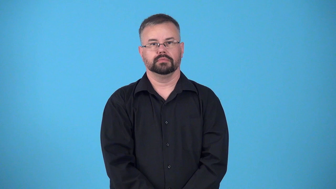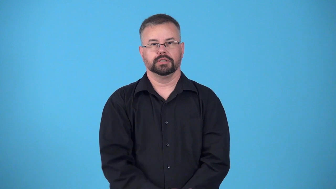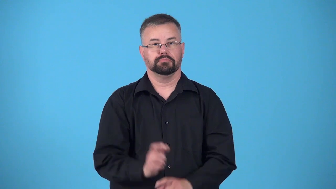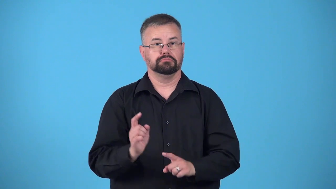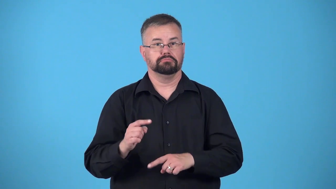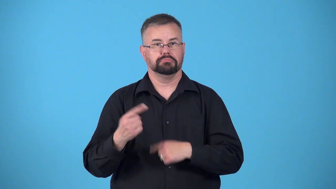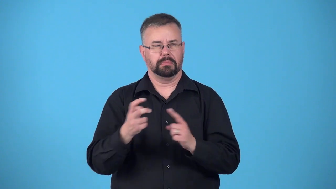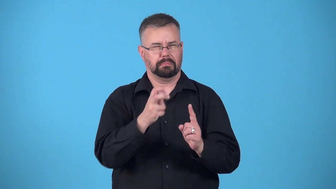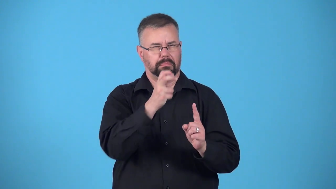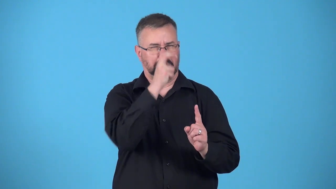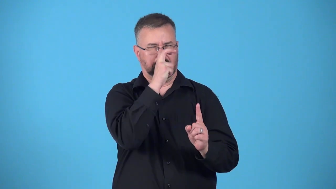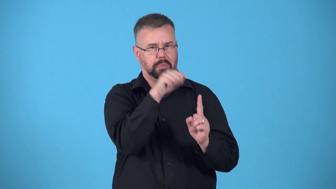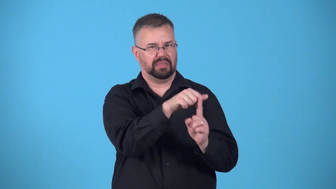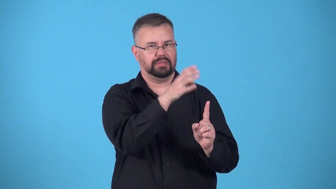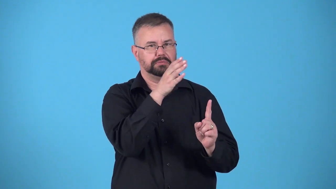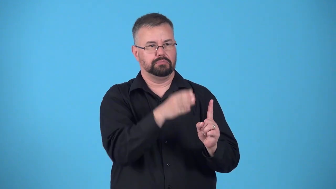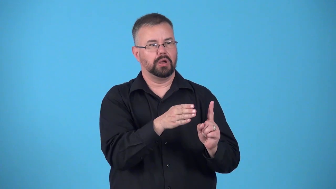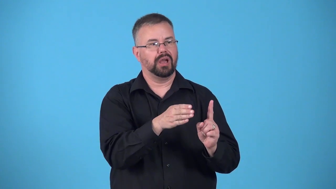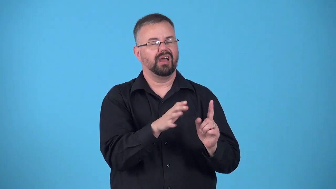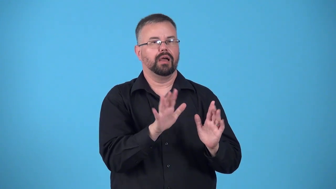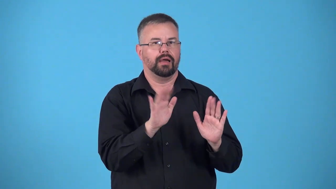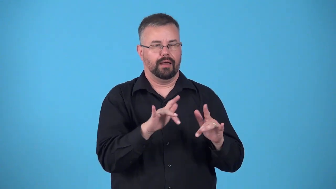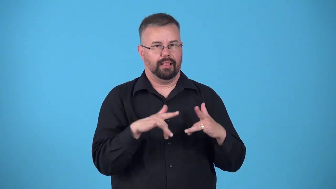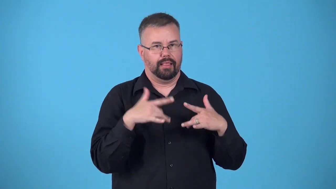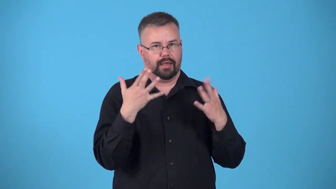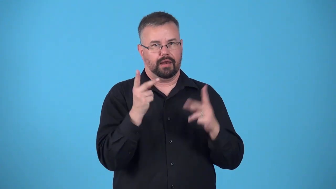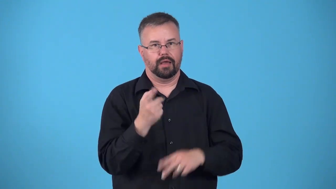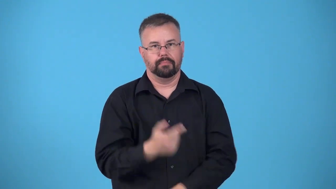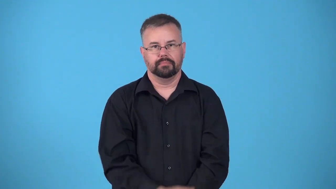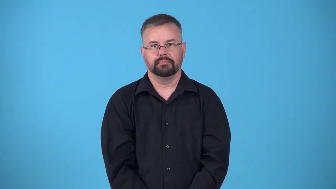soften feelings